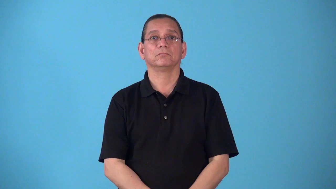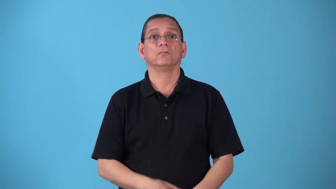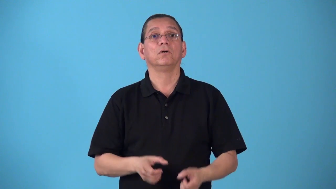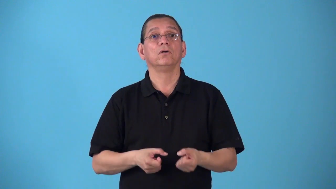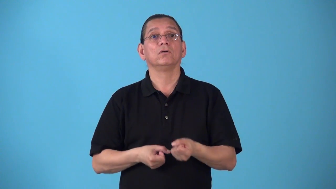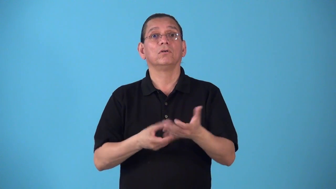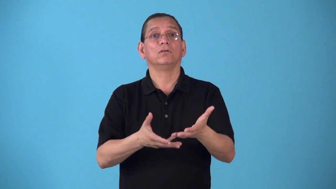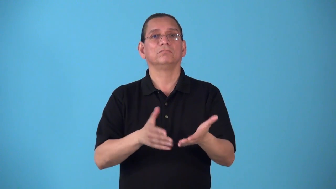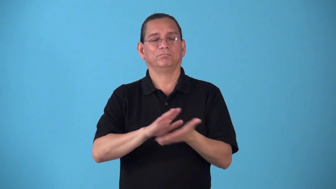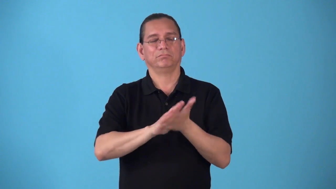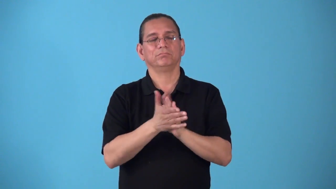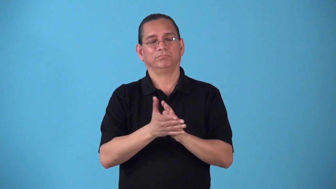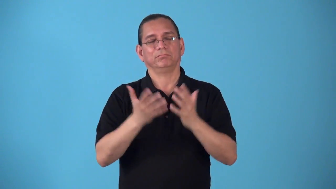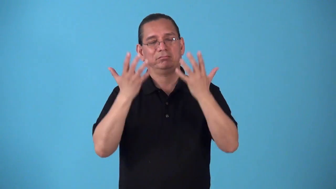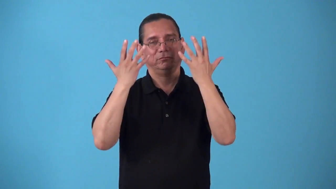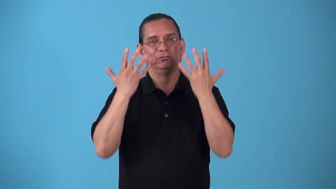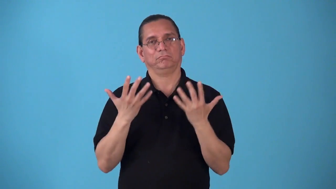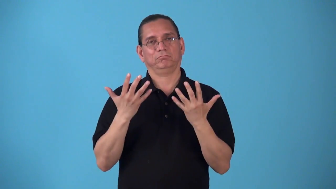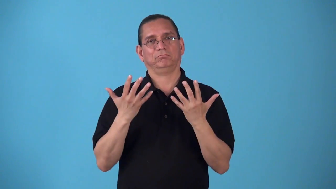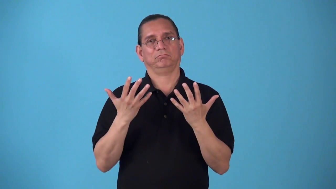much to my dismay